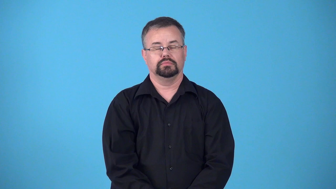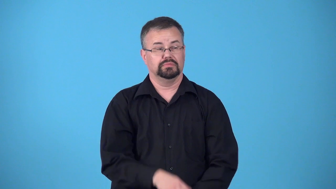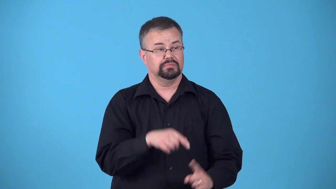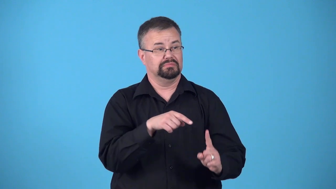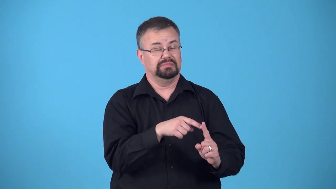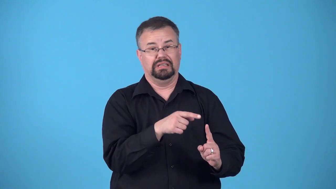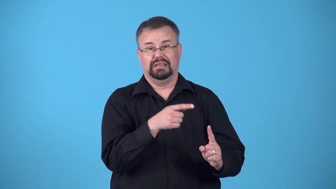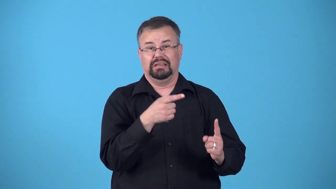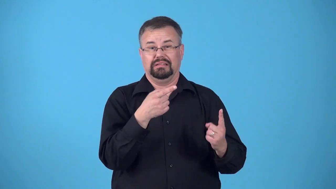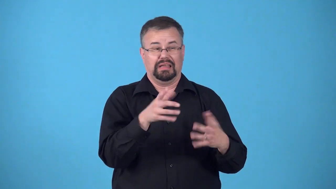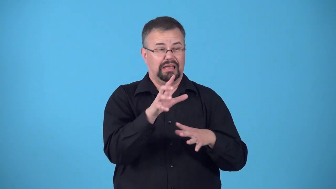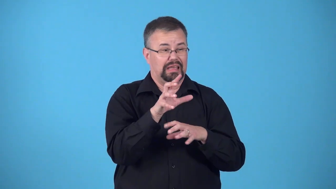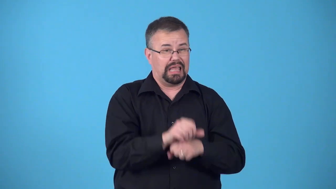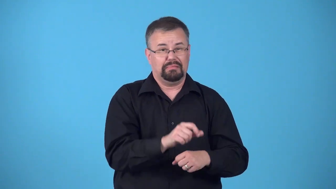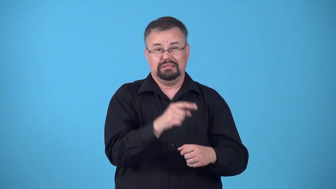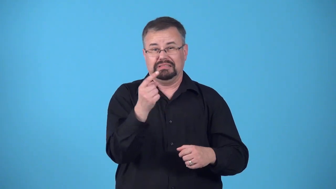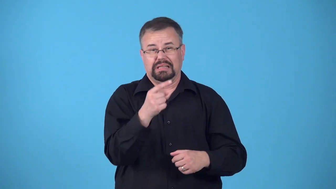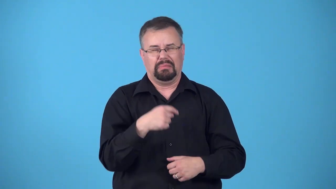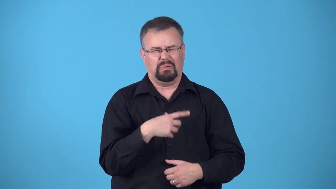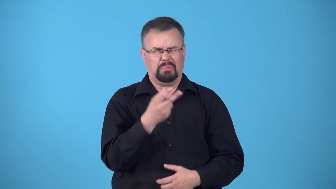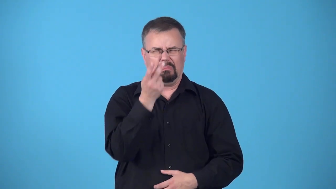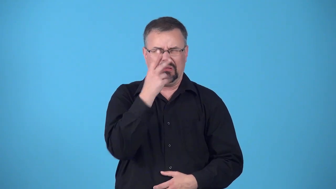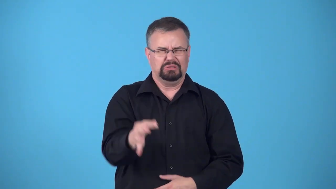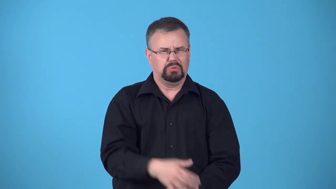pet peeve